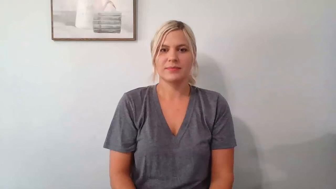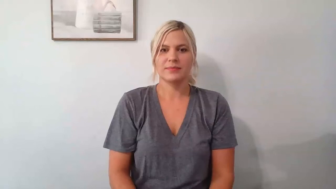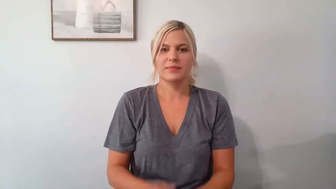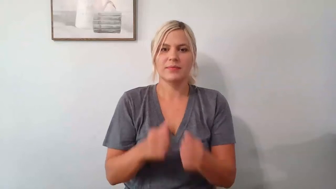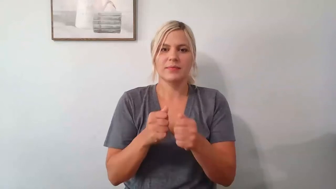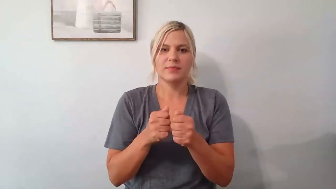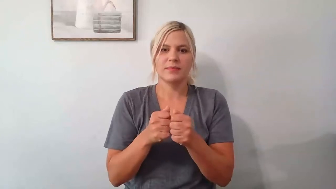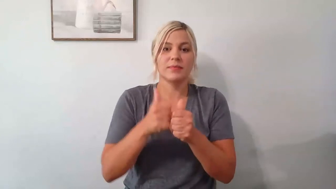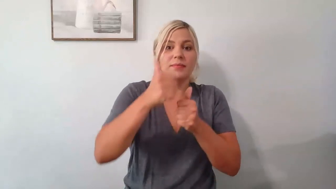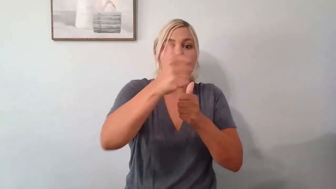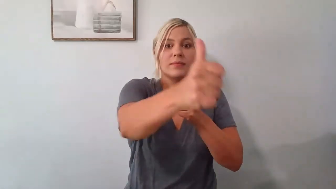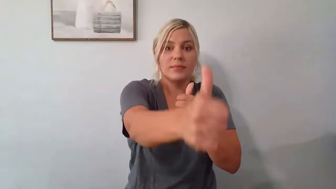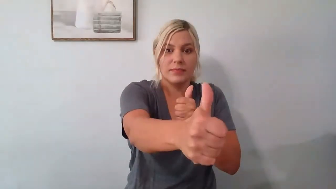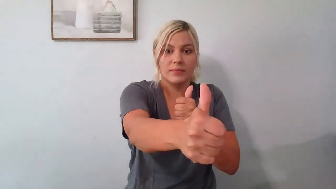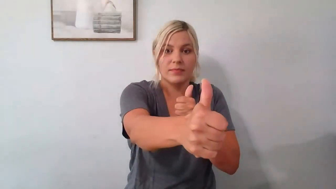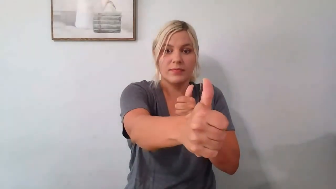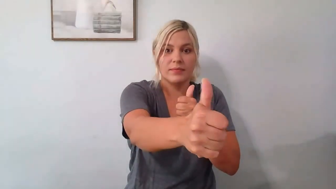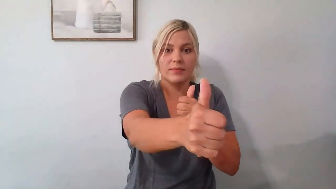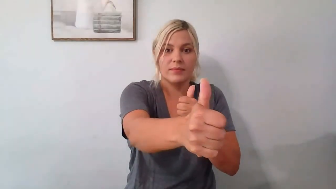FAR / DISTANT